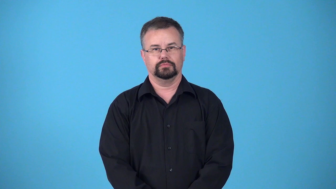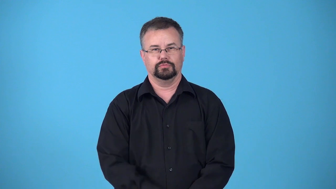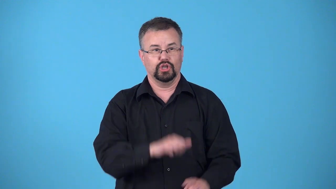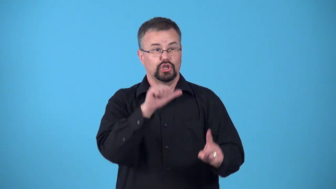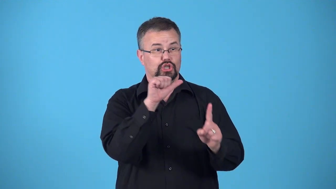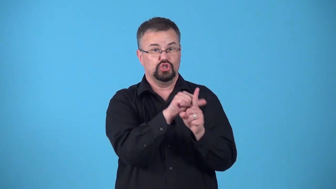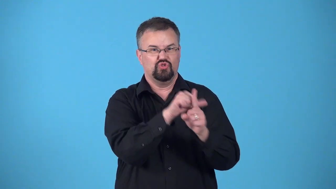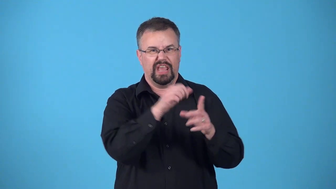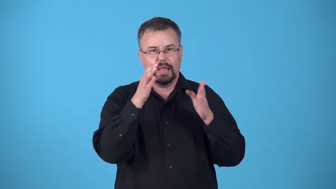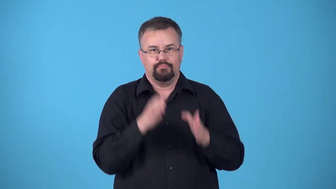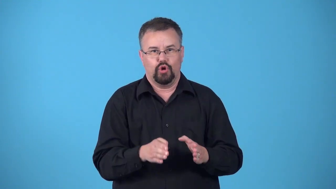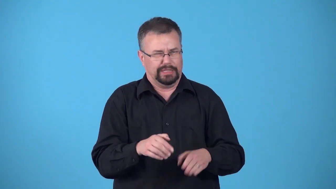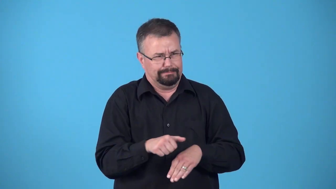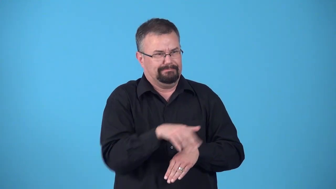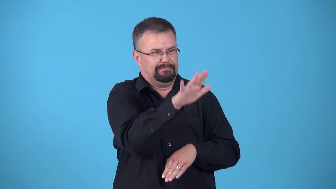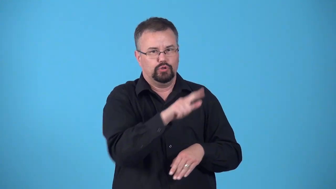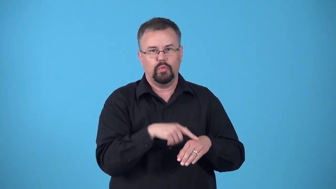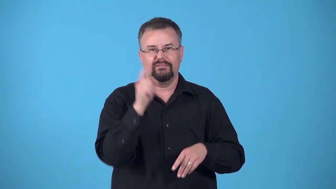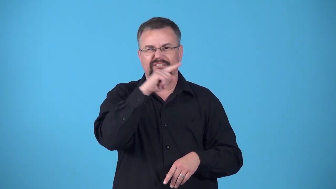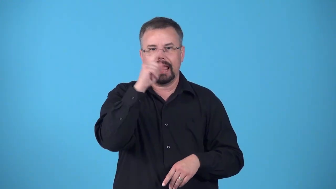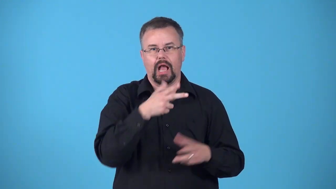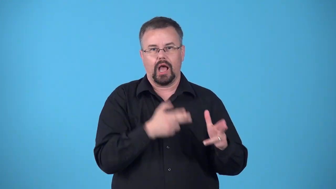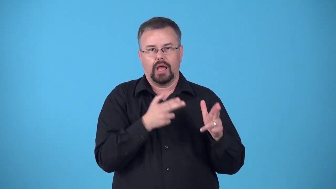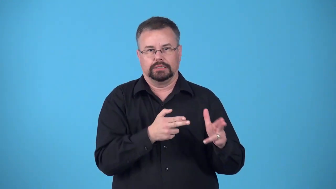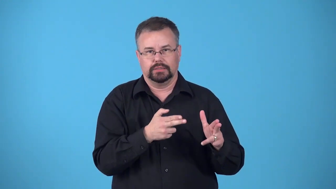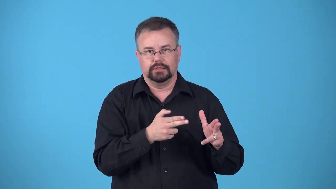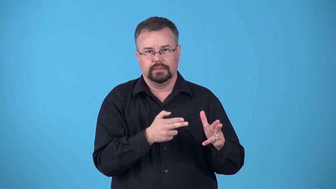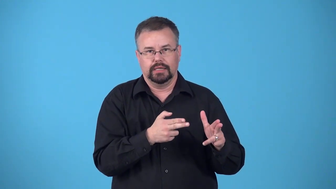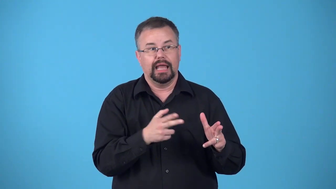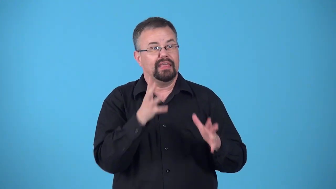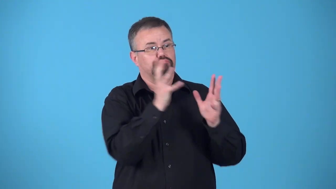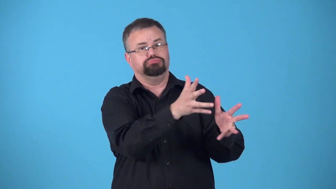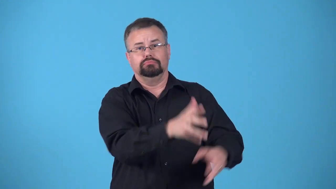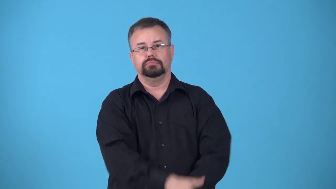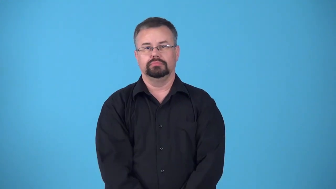snipe hunt